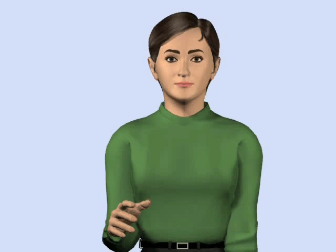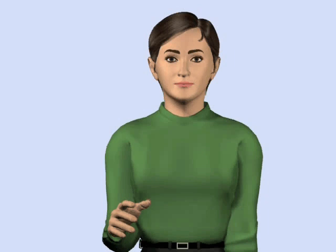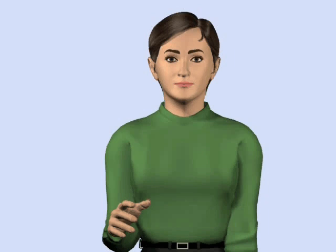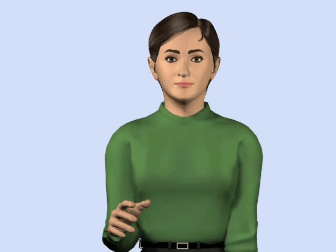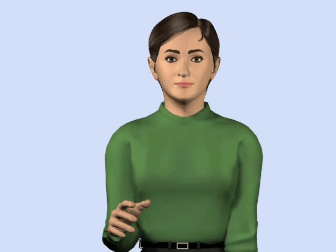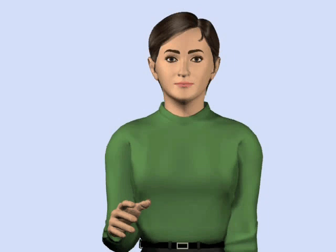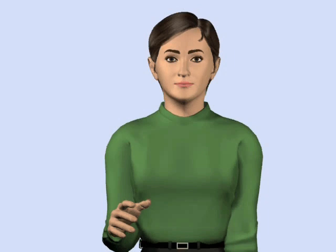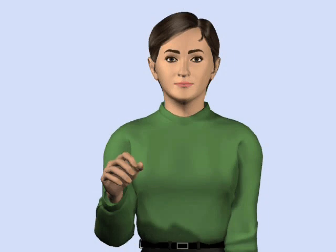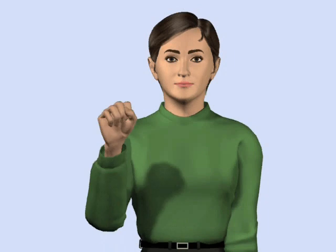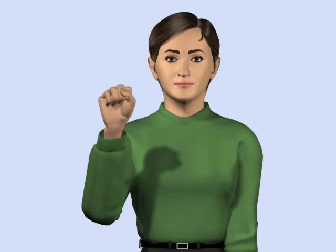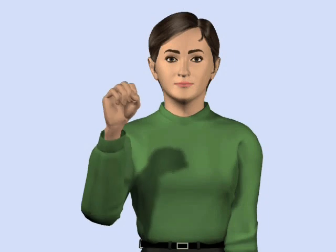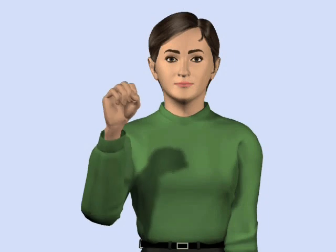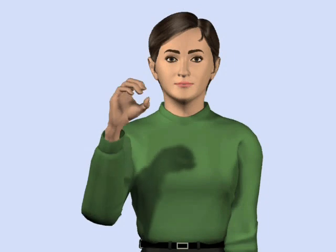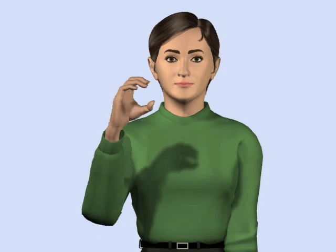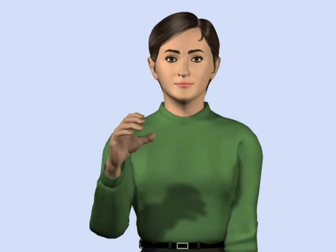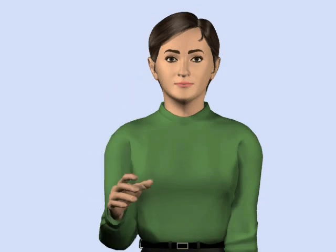Sioux City,IO,Saulk Centre,MN,South Carolina